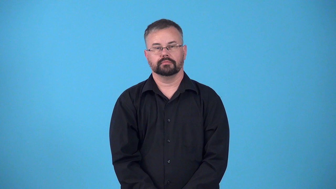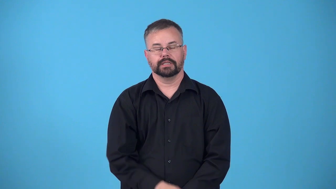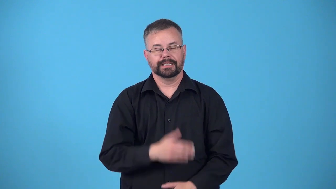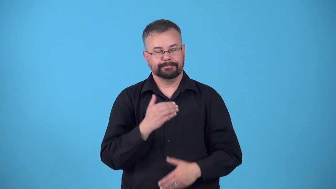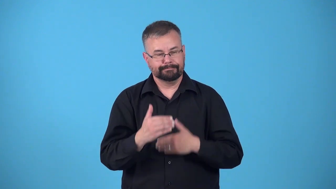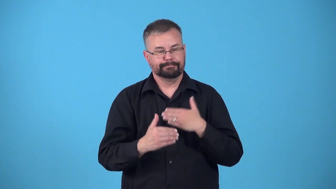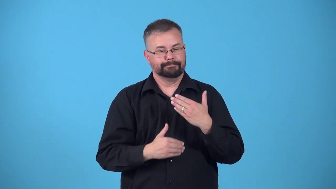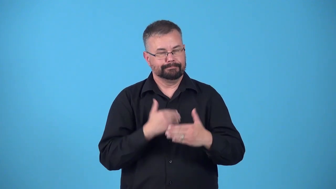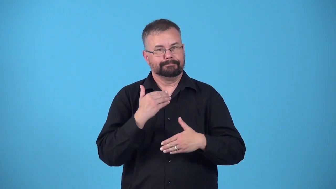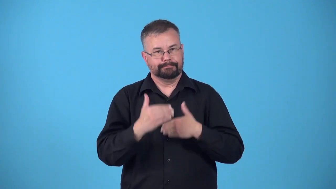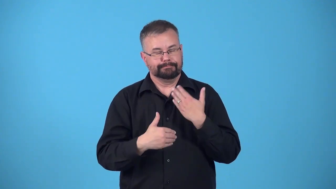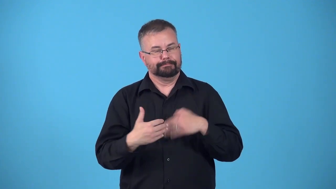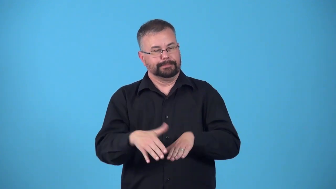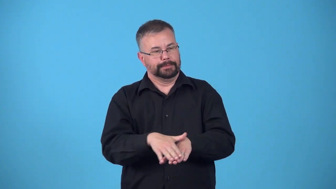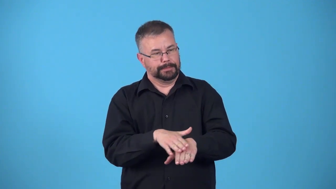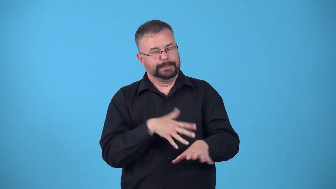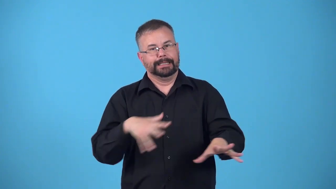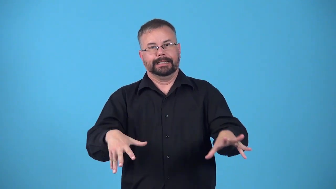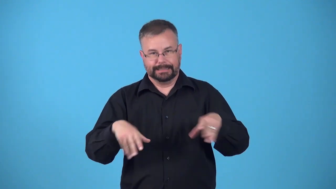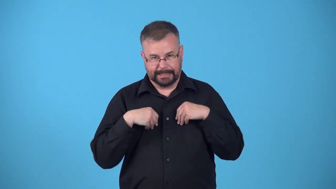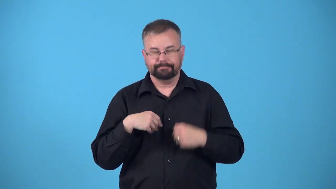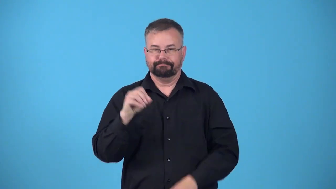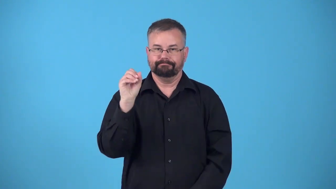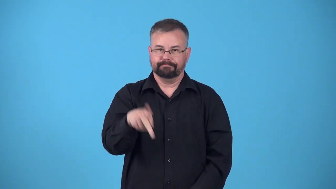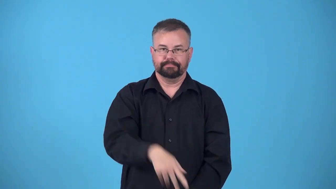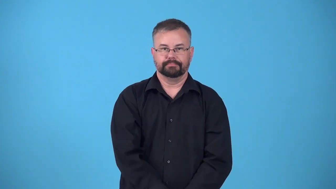warm to,warm up to, warm up